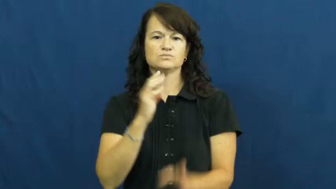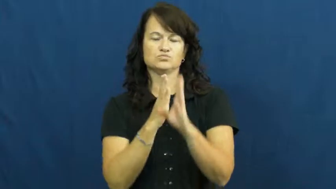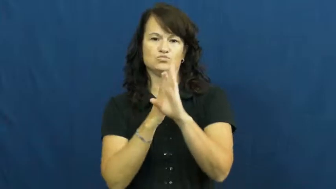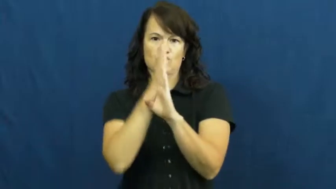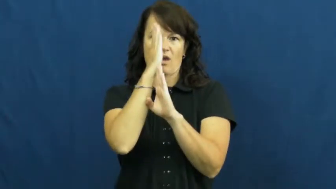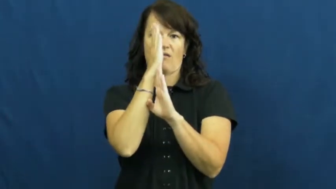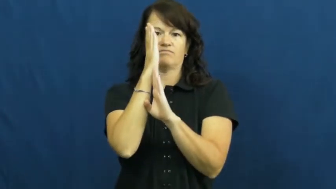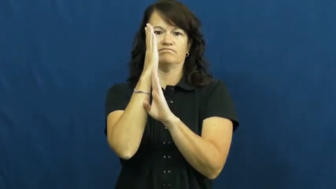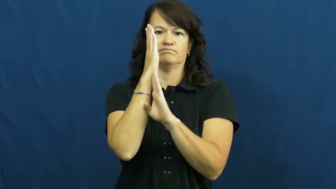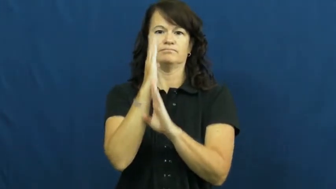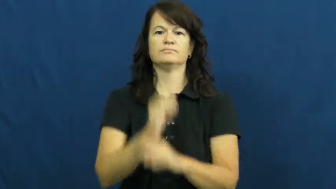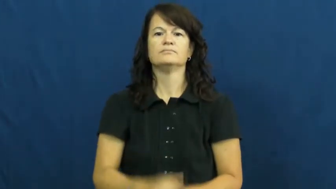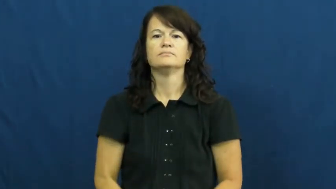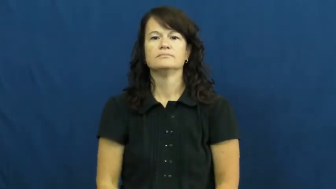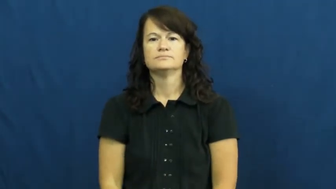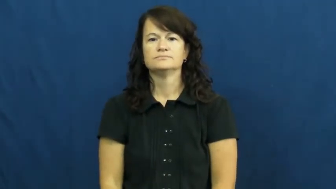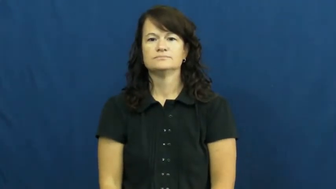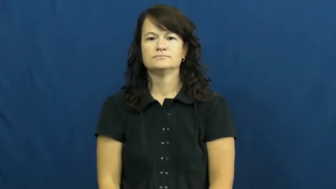pricked,prick,turned up